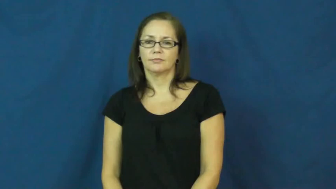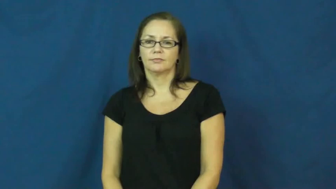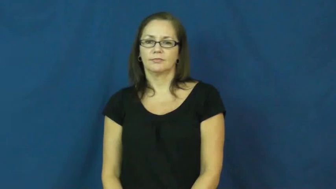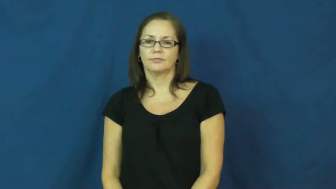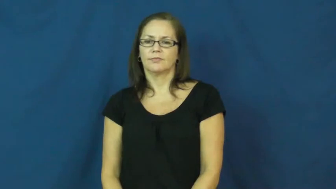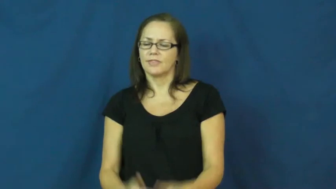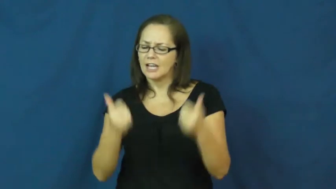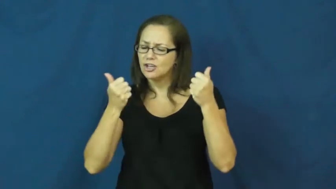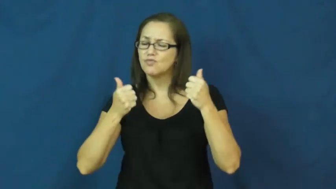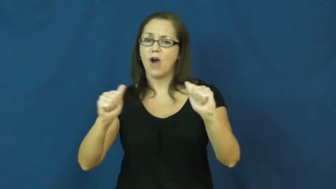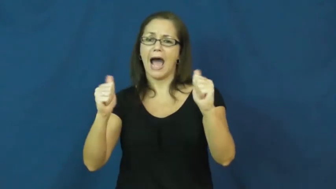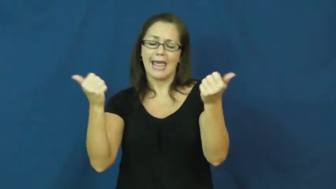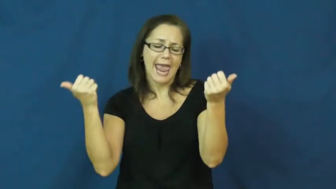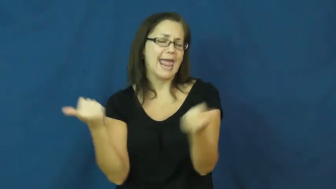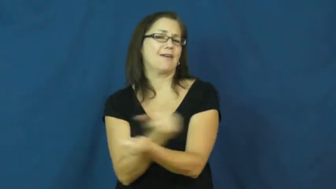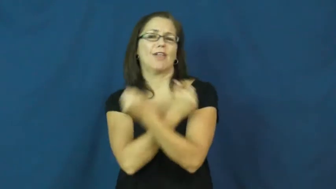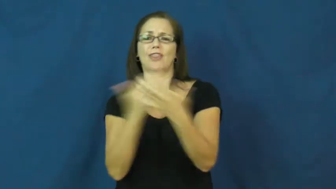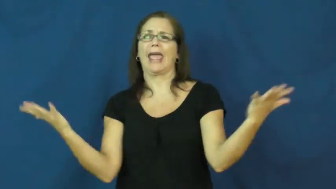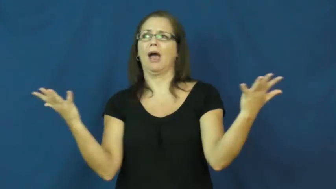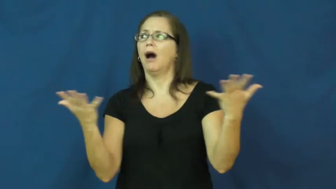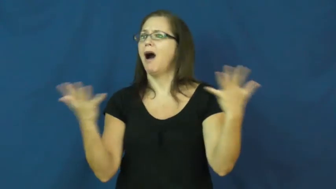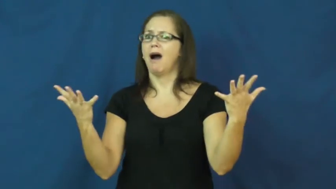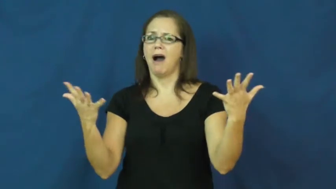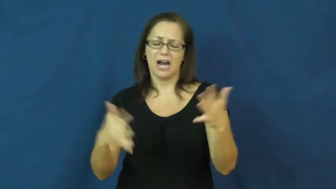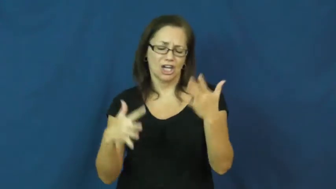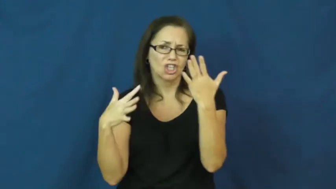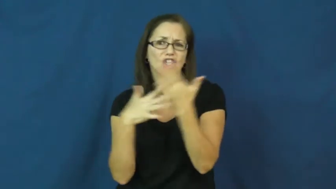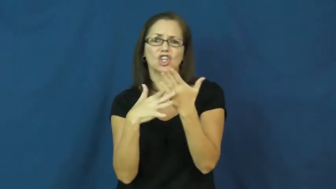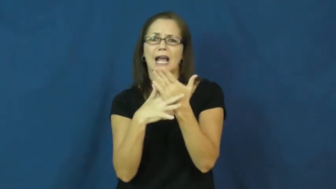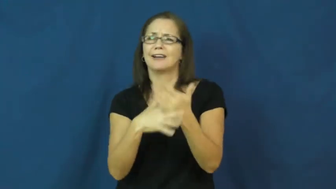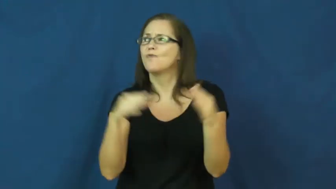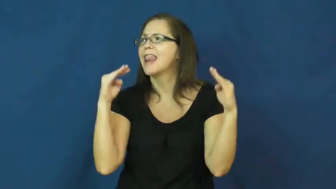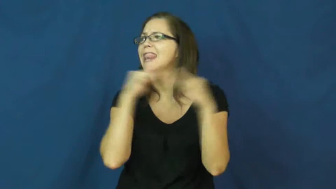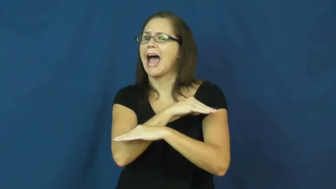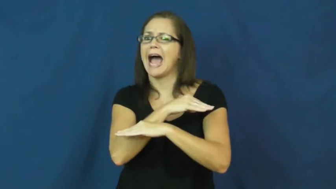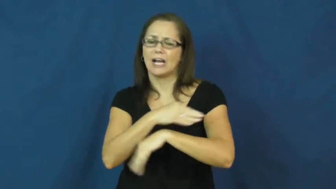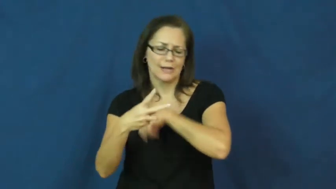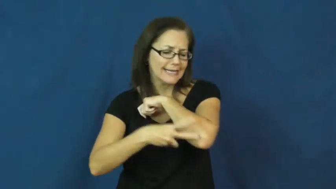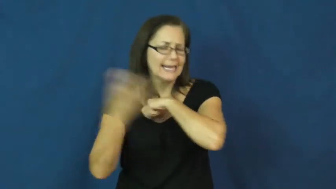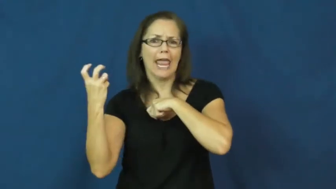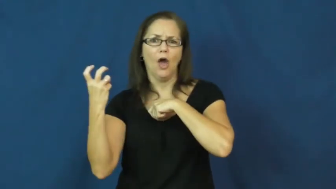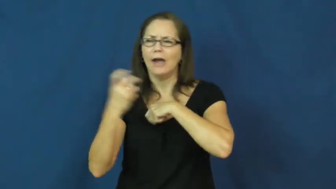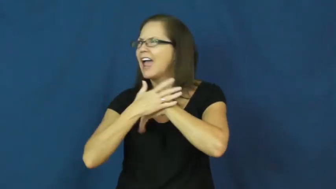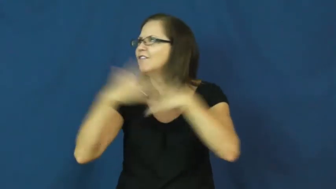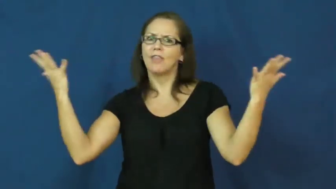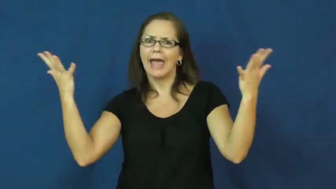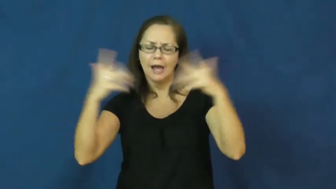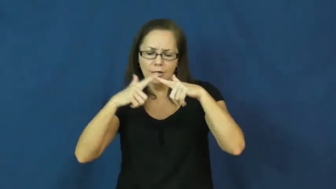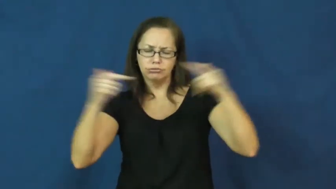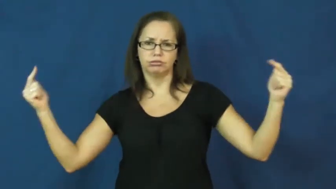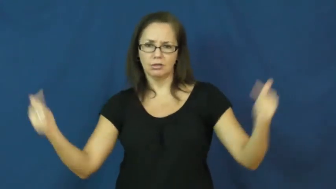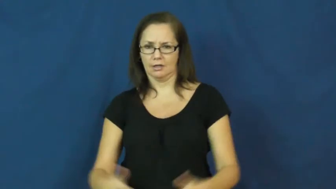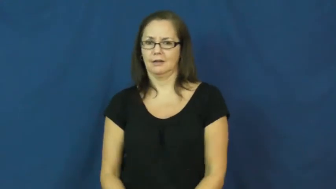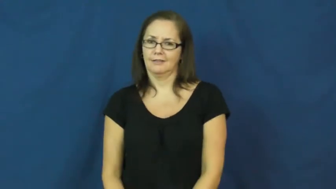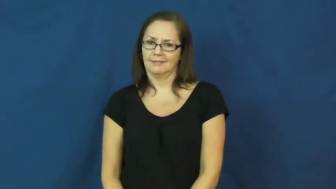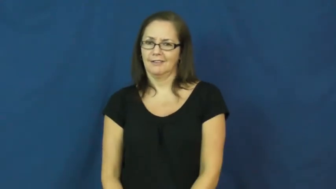every trick in the book